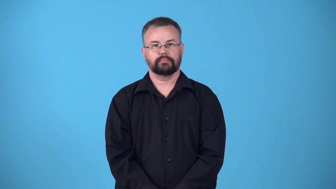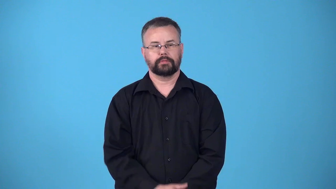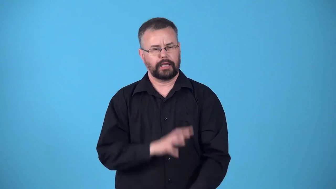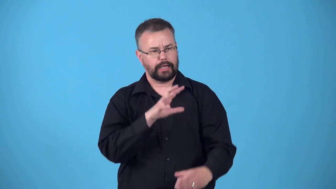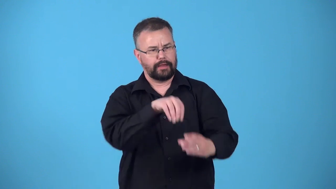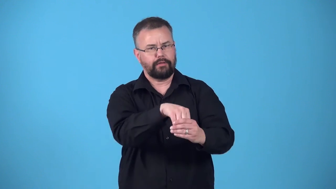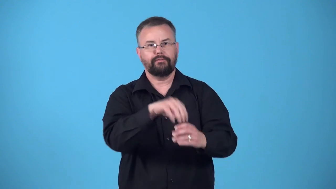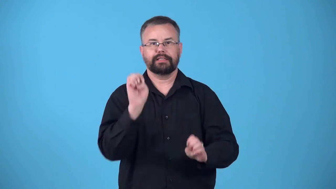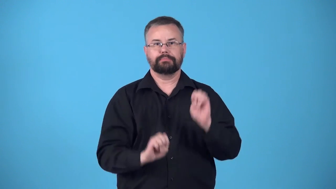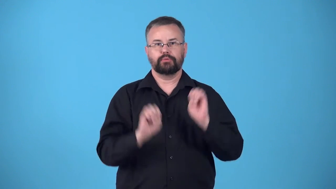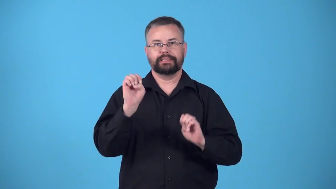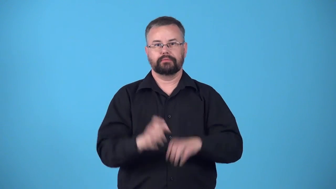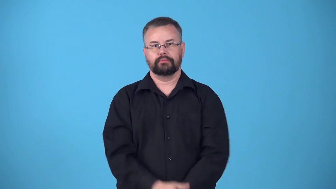guinea pig